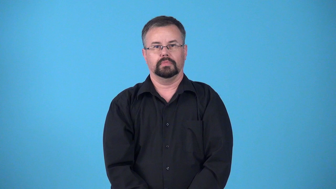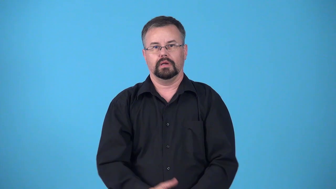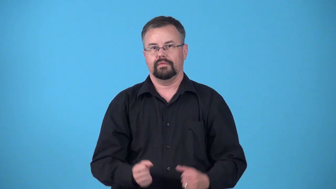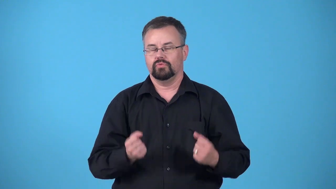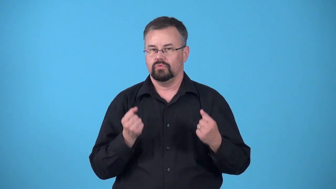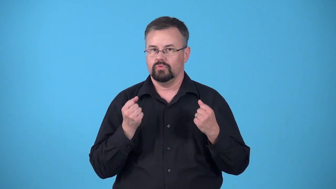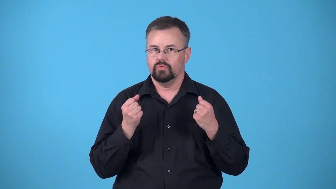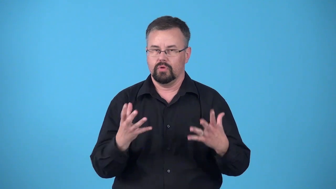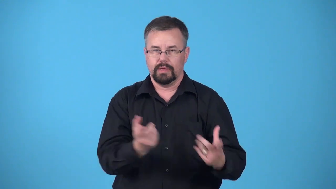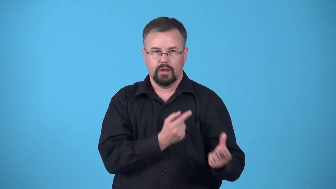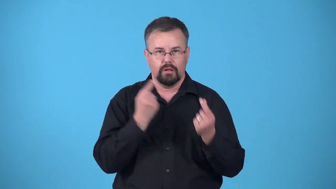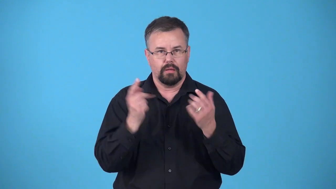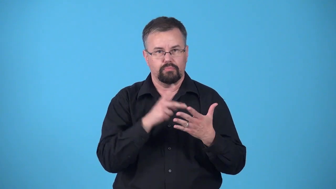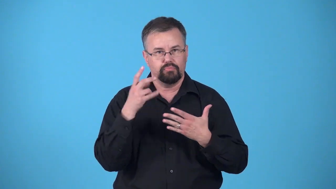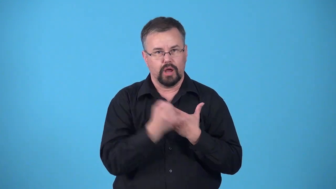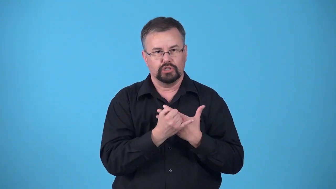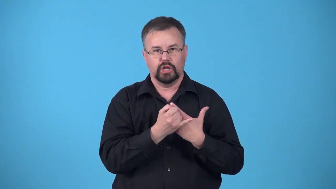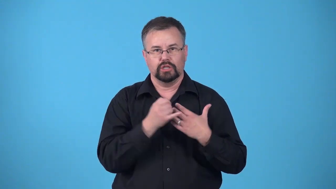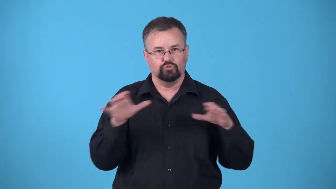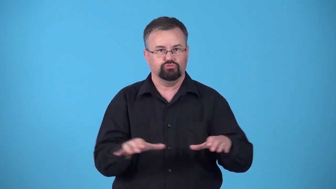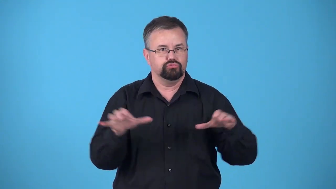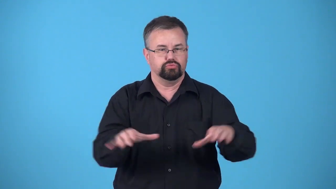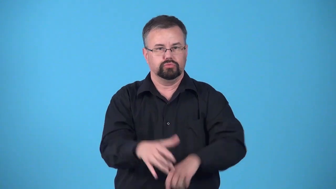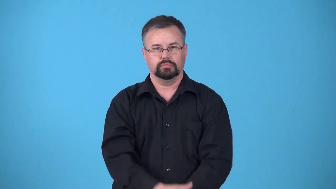spread yourself too thin